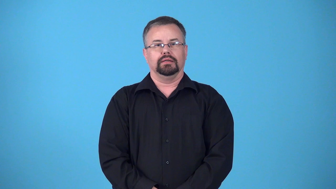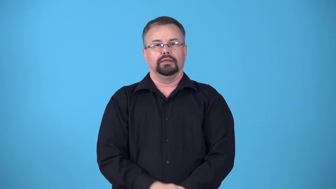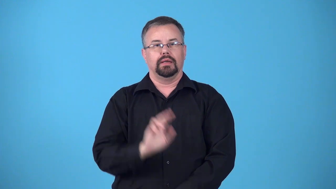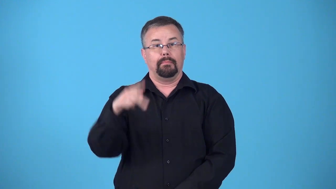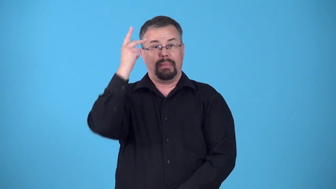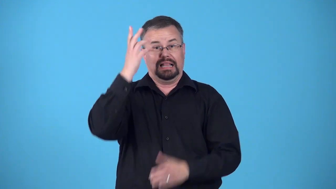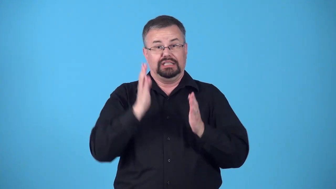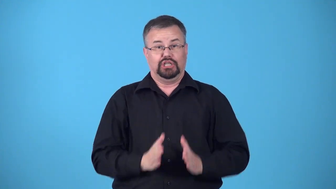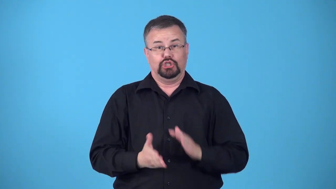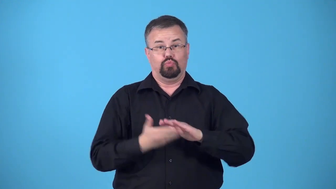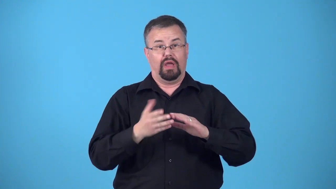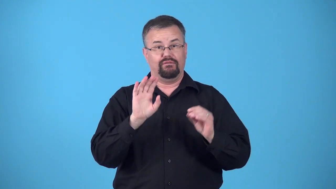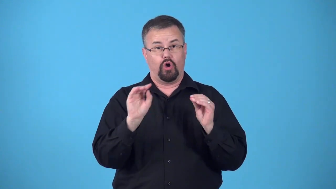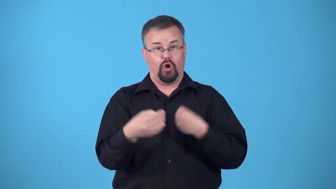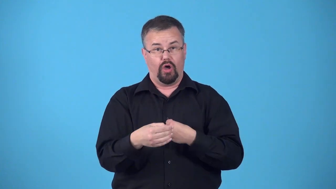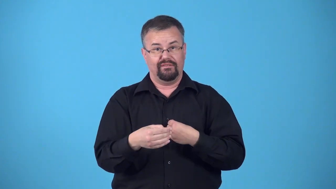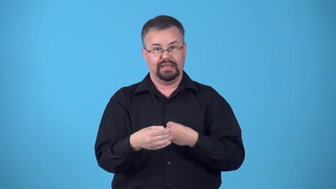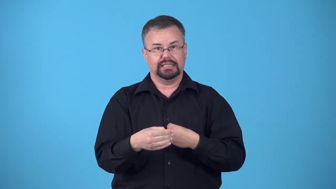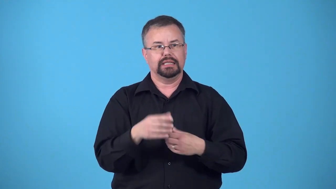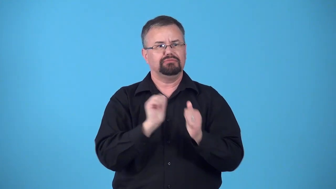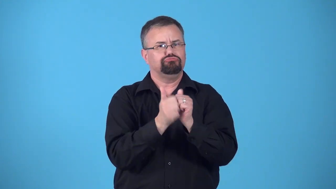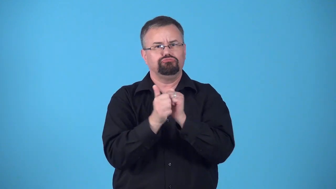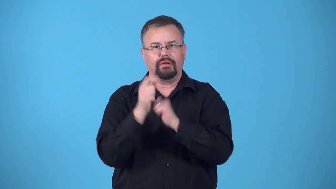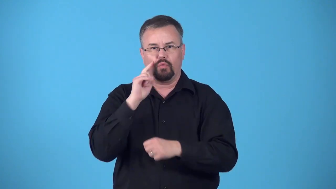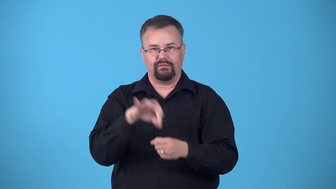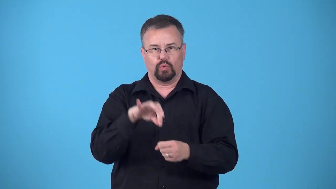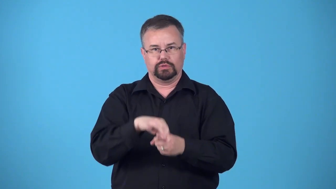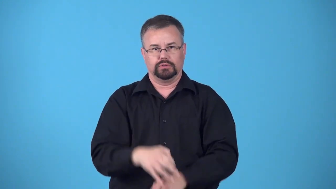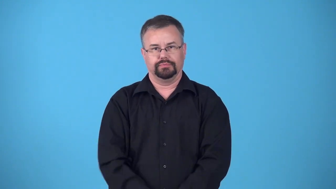on the stump